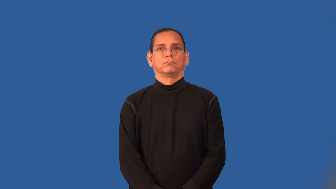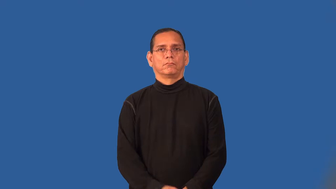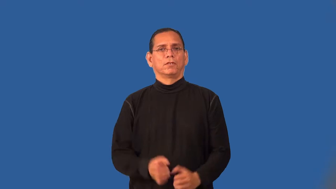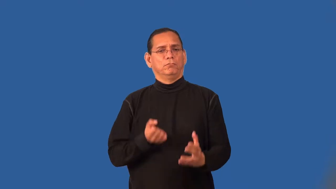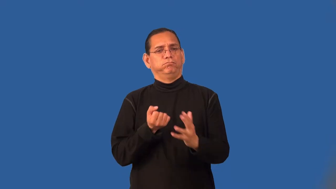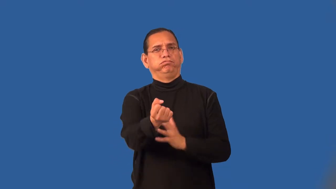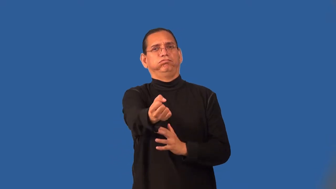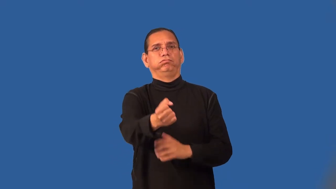rush-football